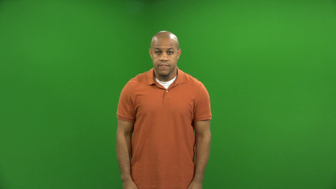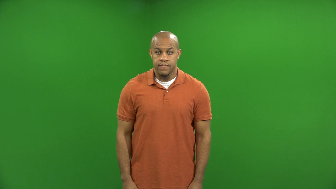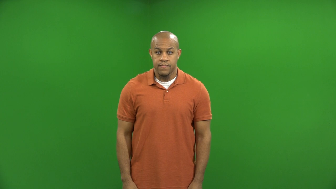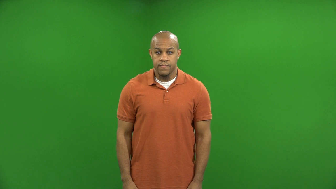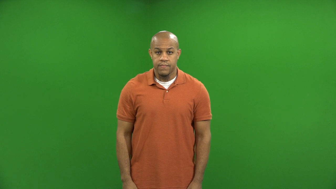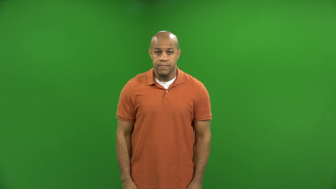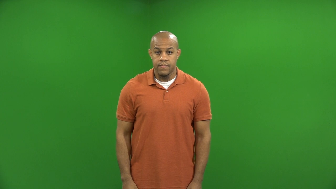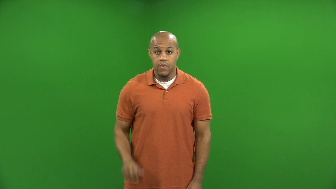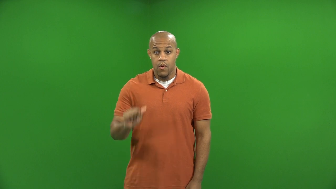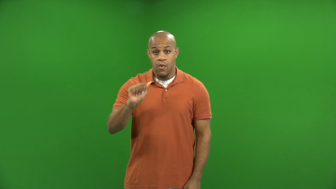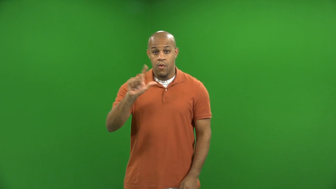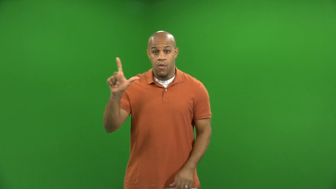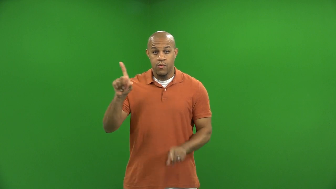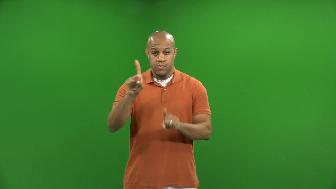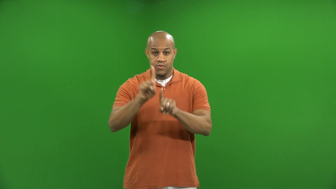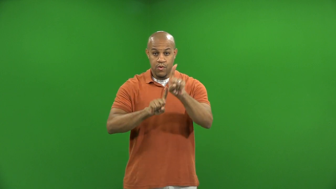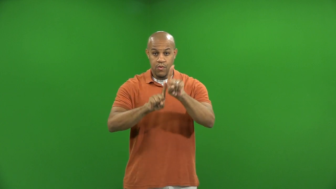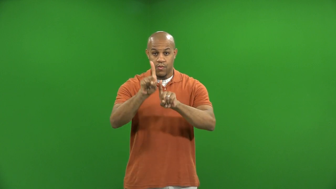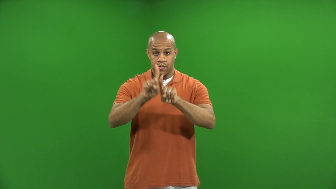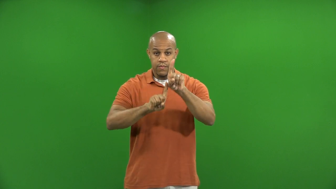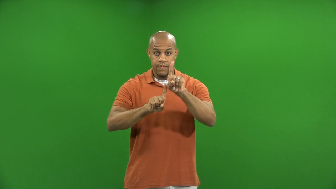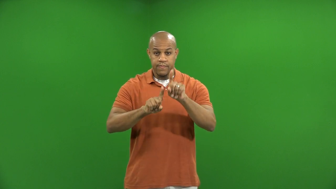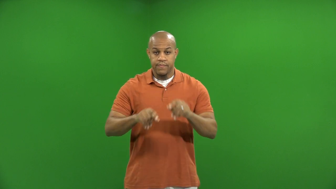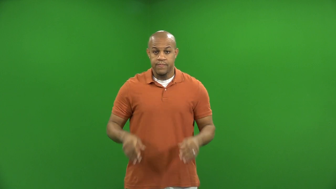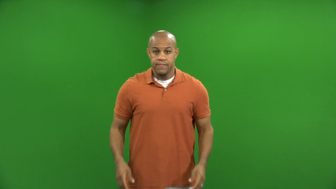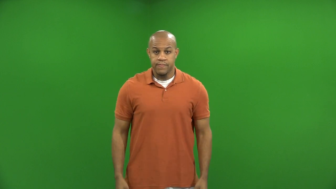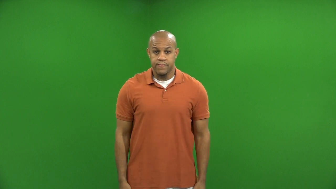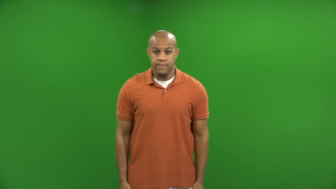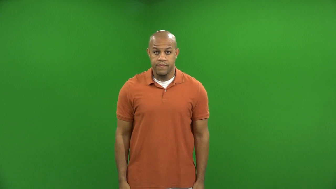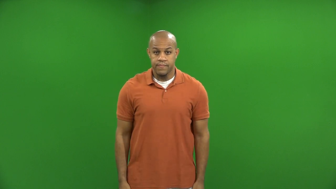All star